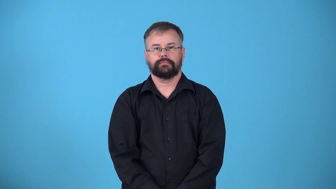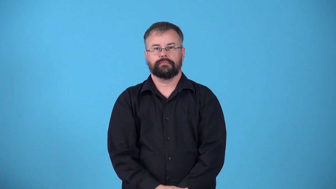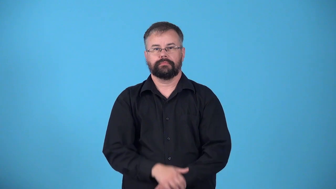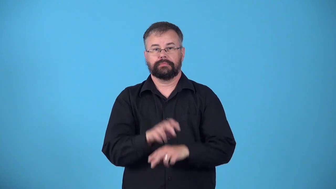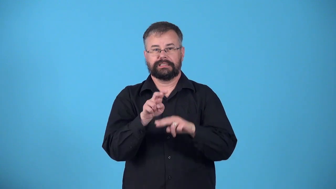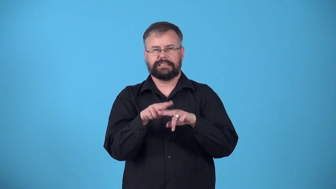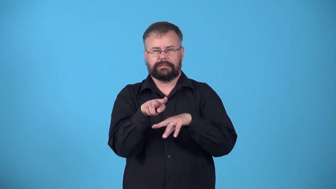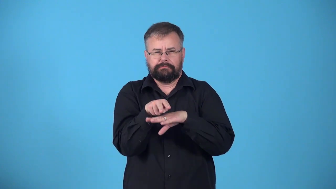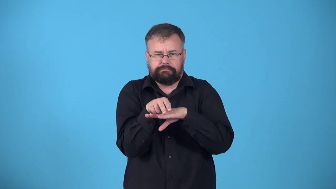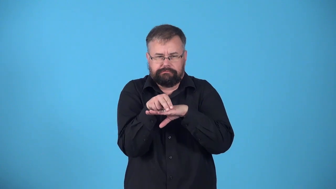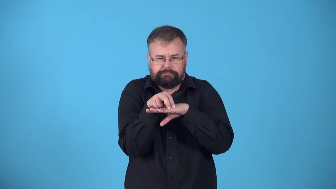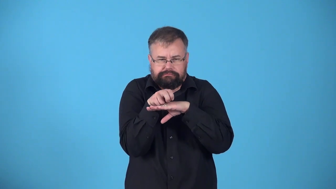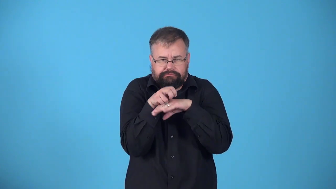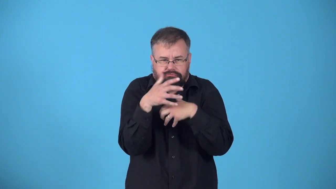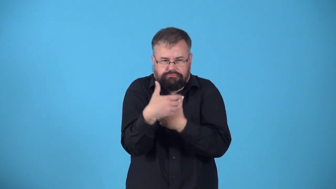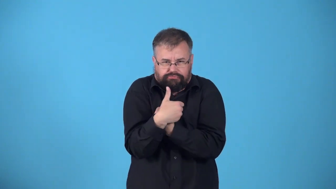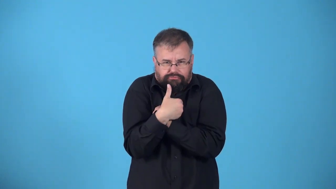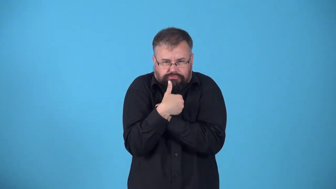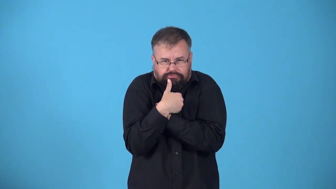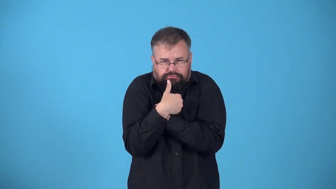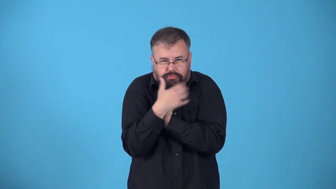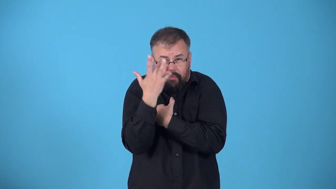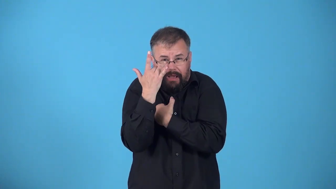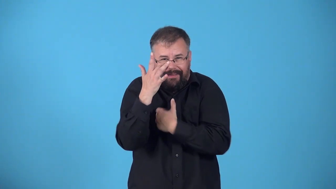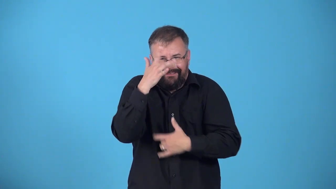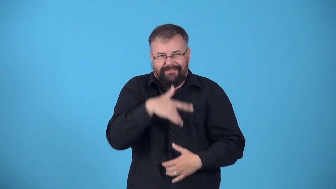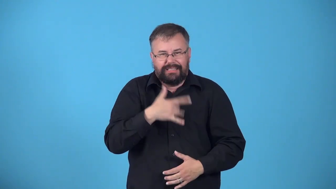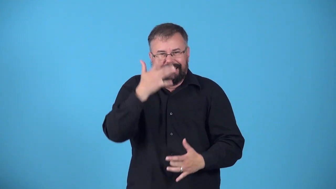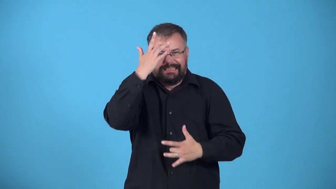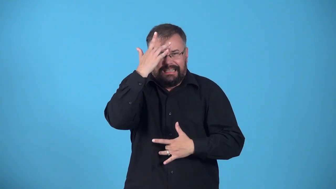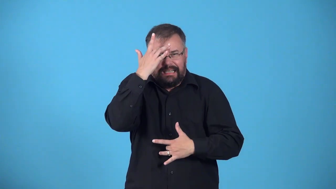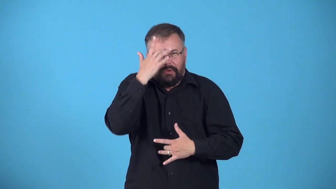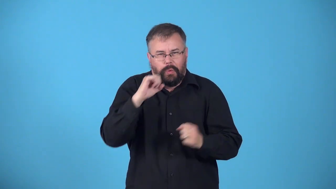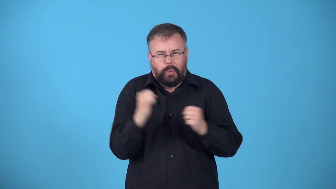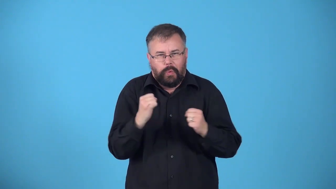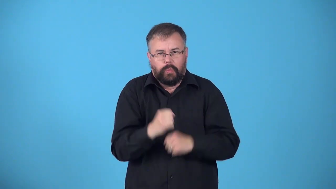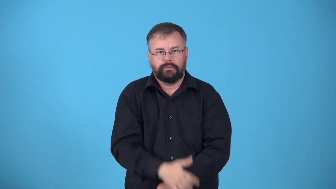huddle